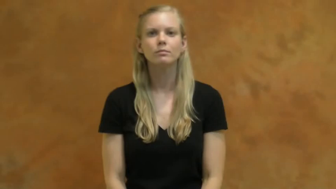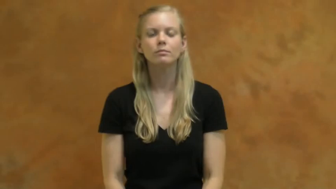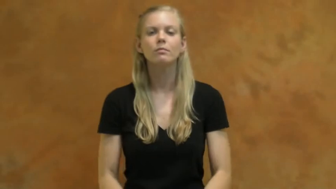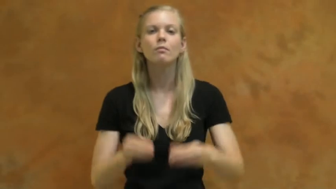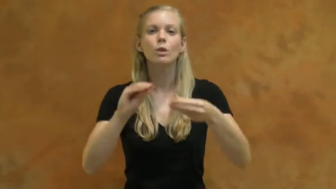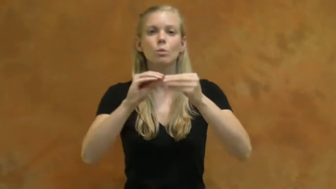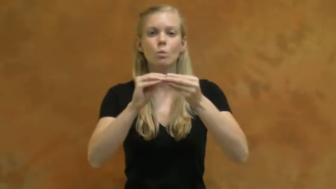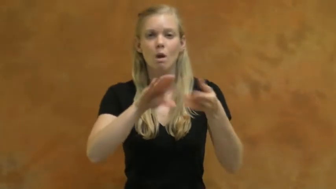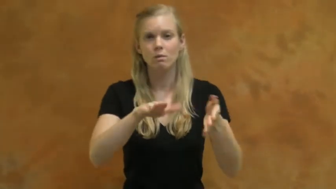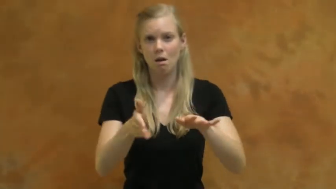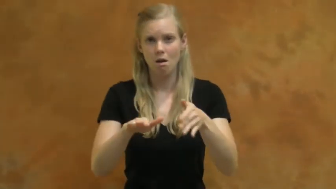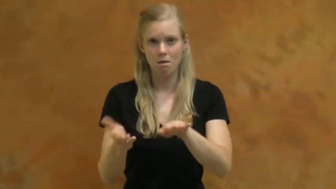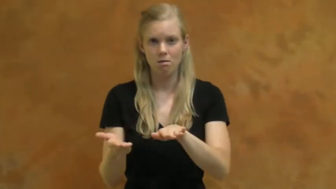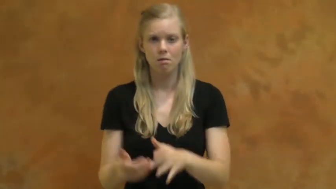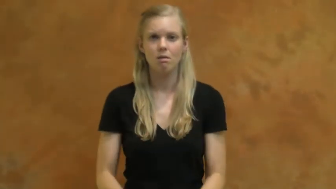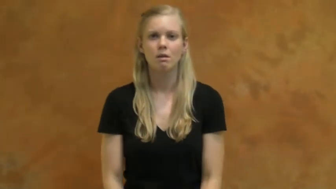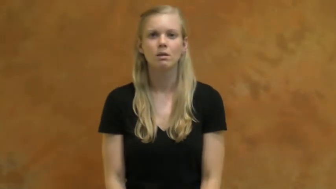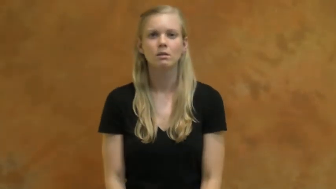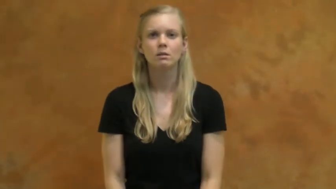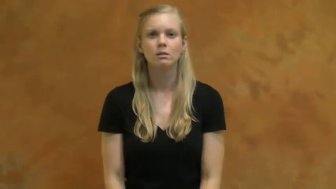mortality rate